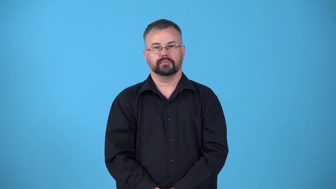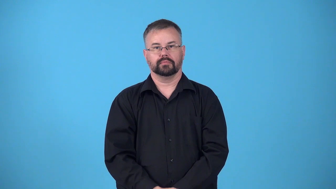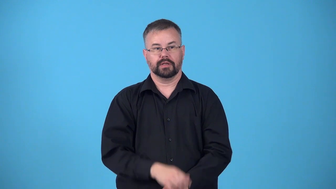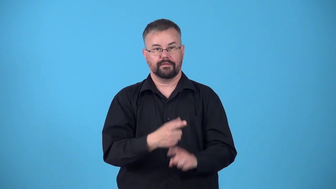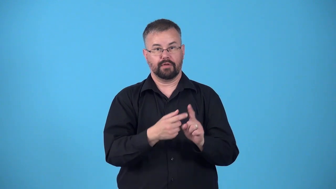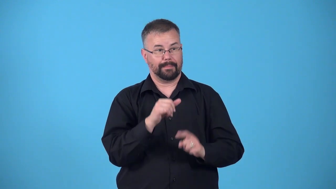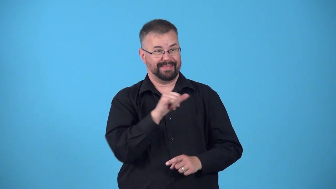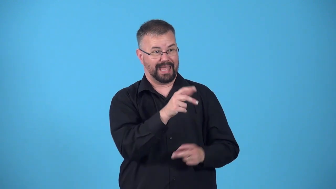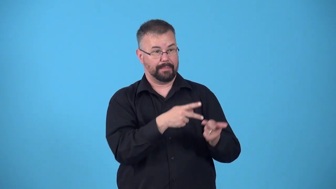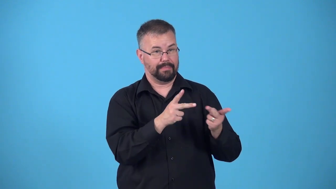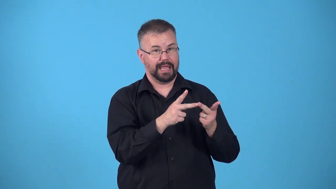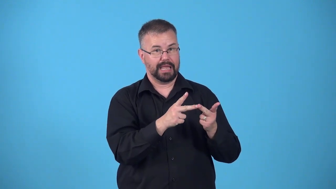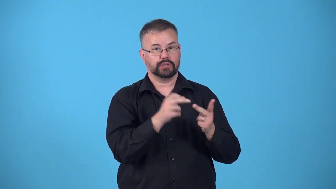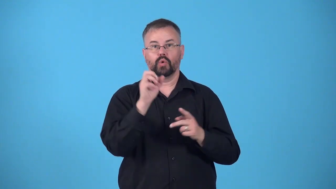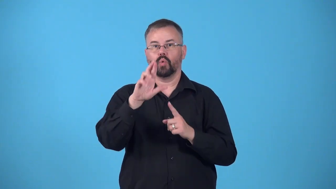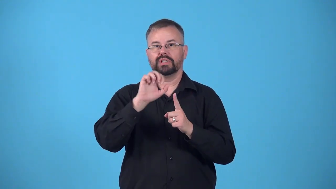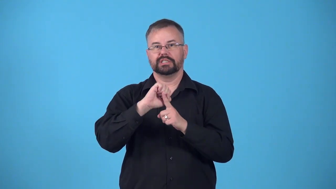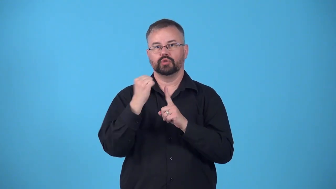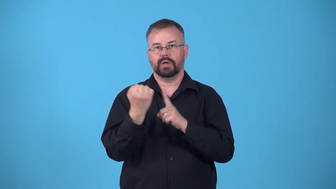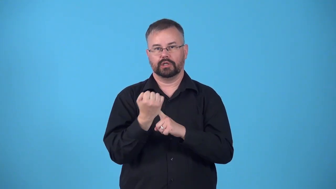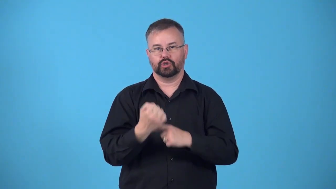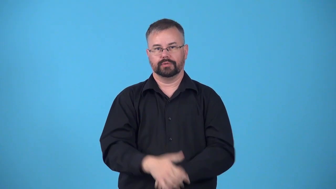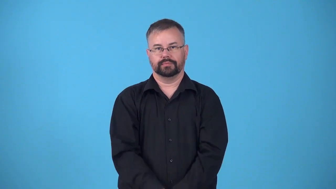therefrom